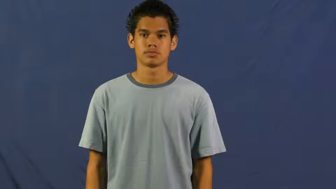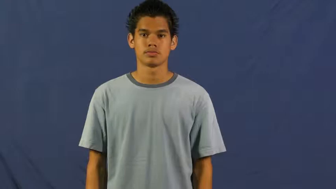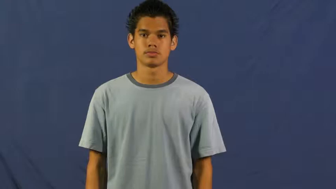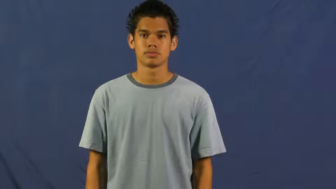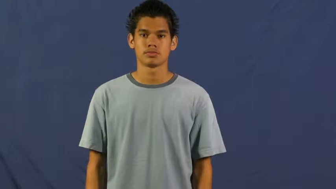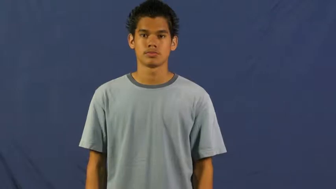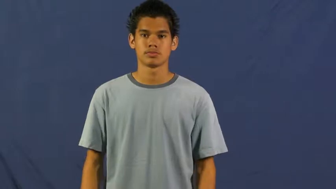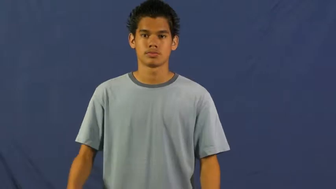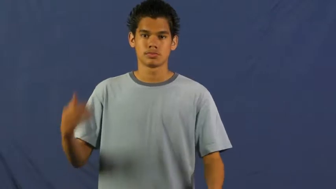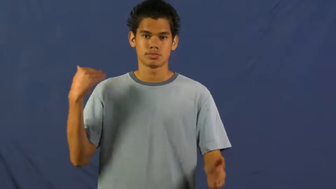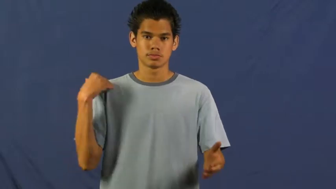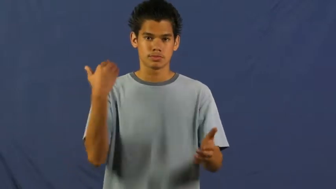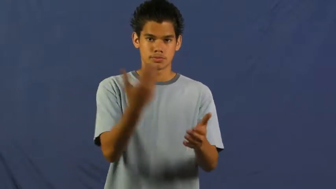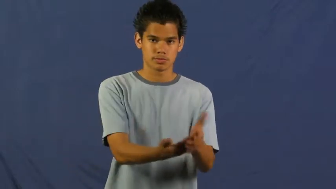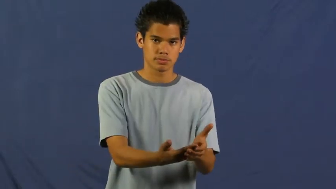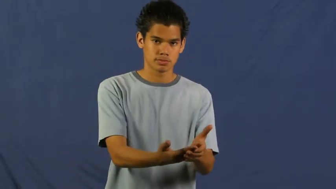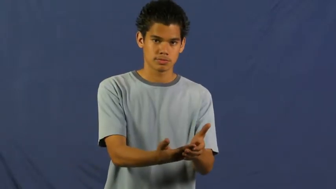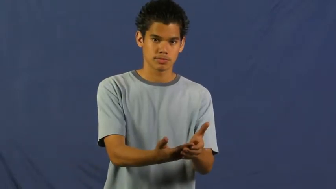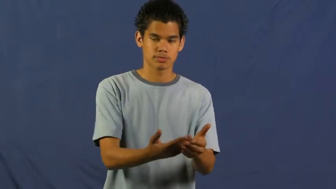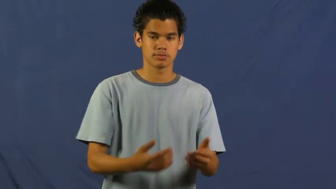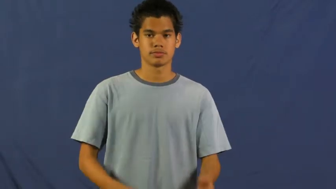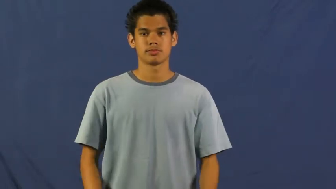sail into-arrive